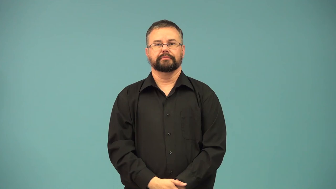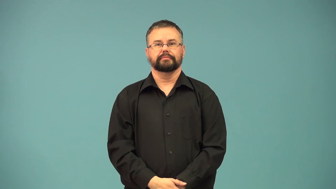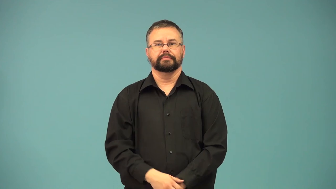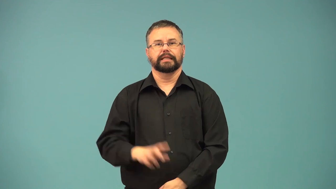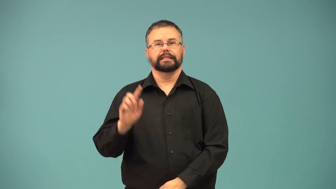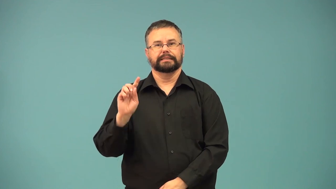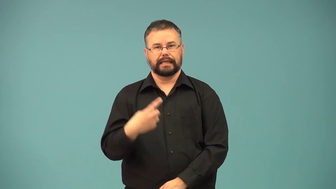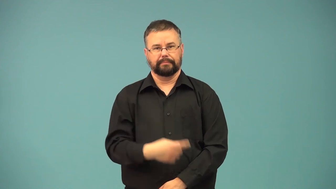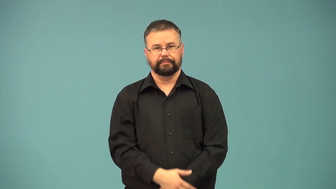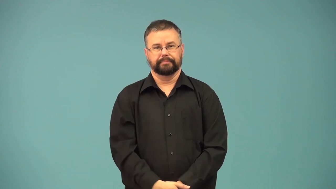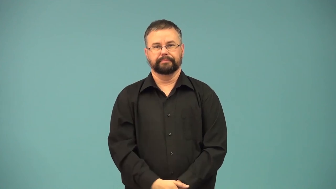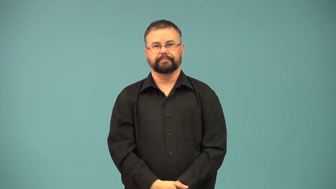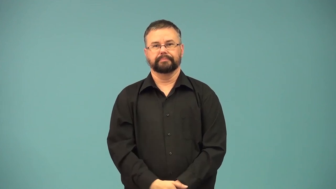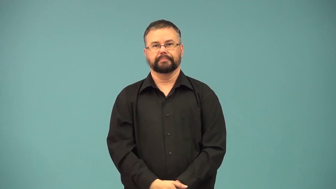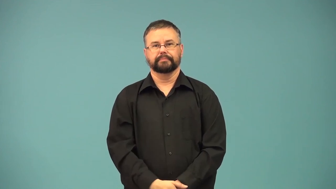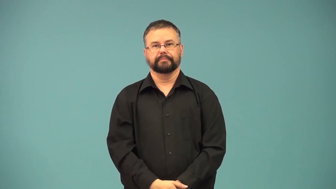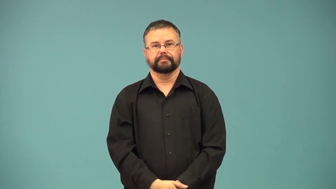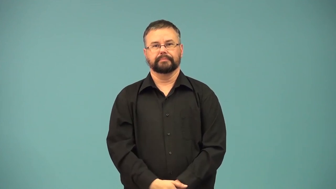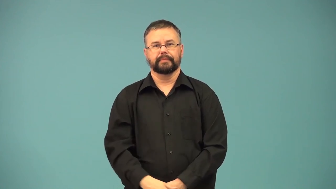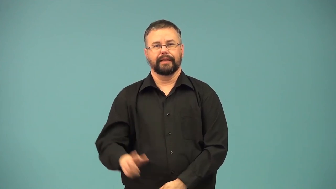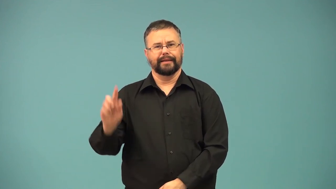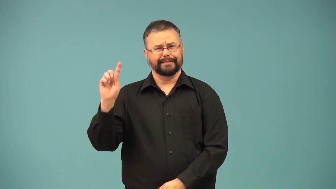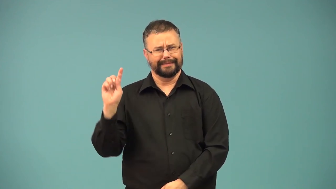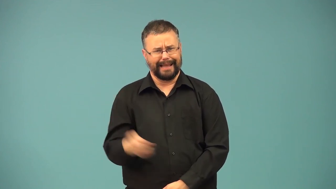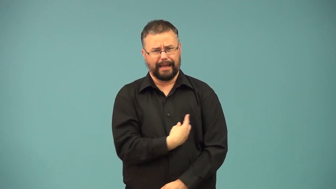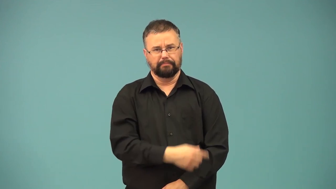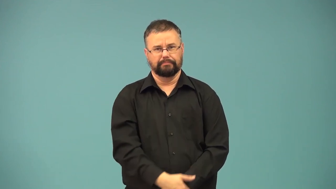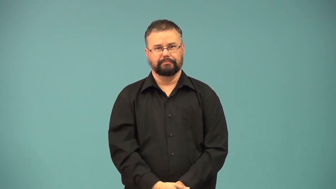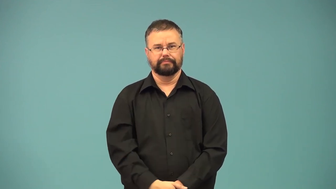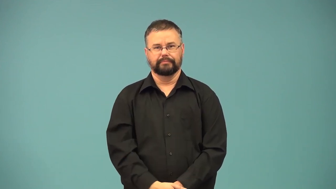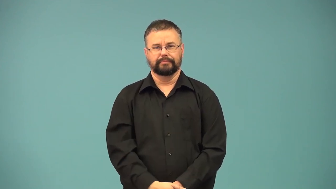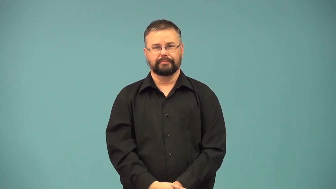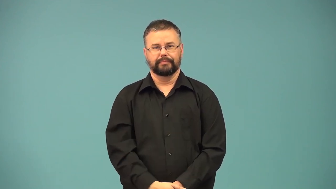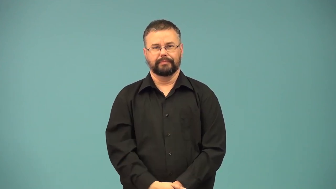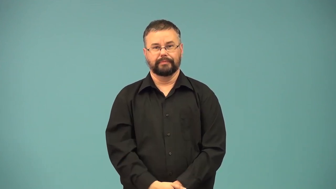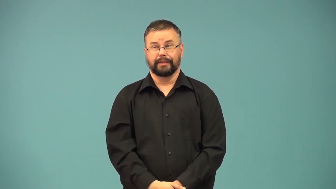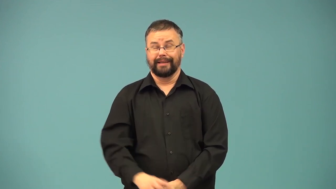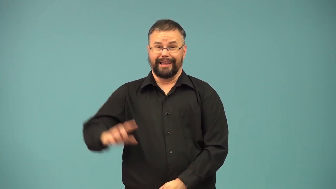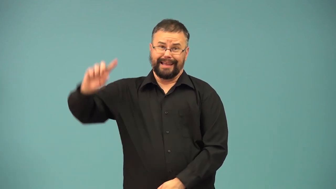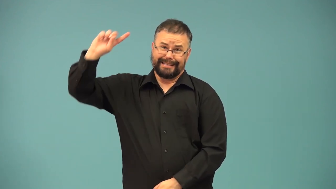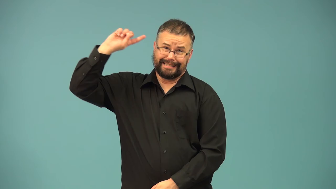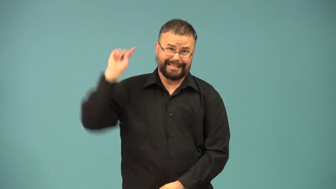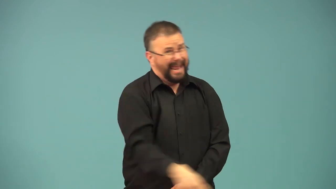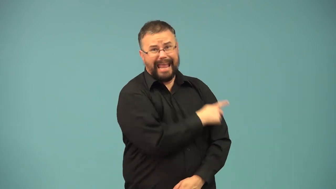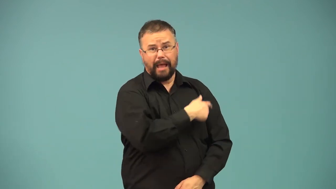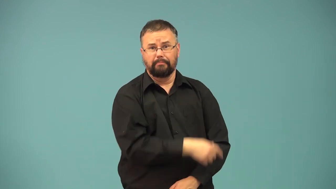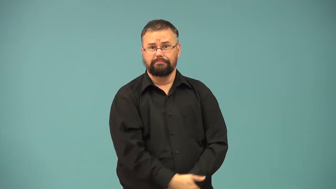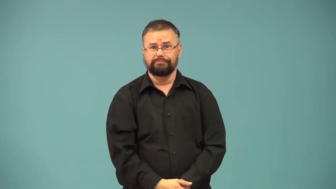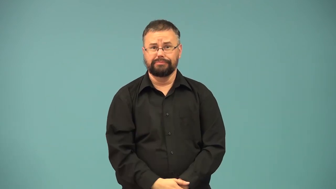darned,darneder,darnedest,damneder,damndest